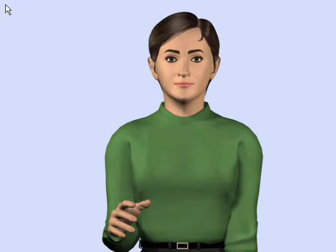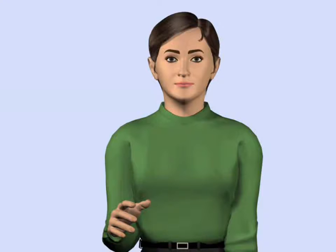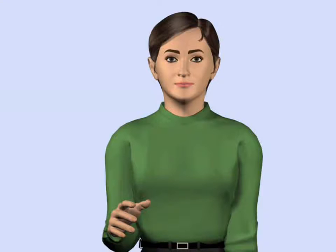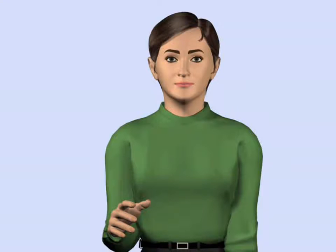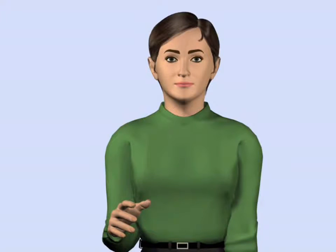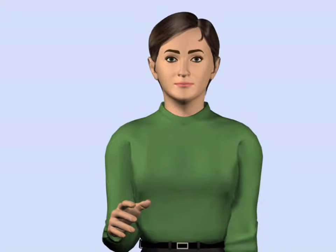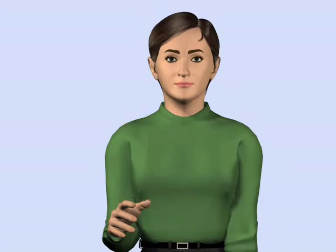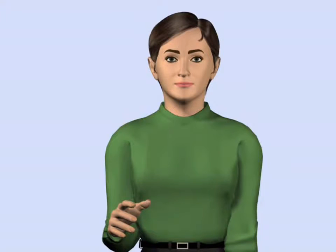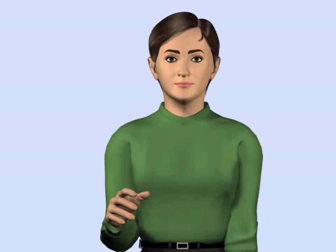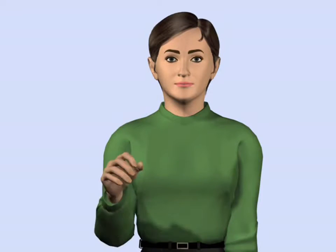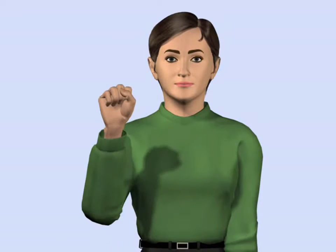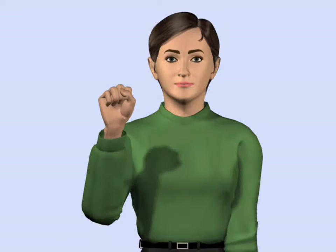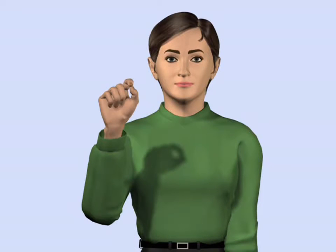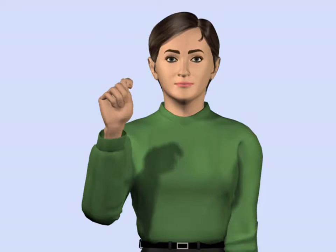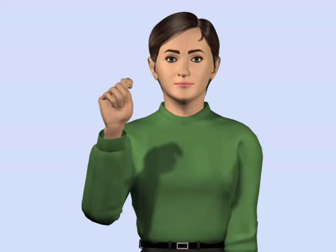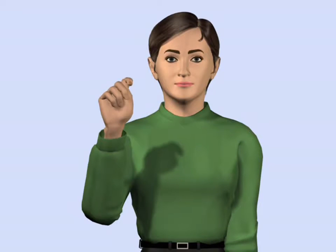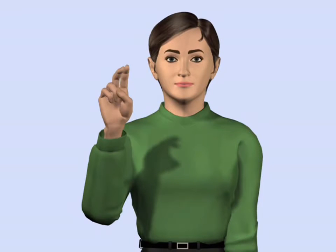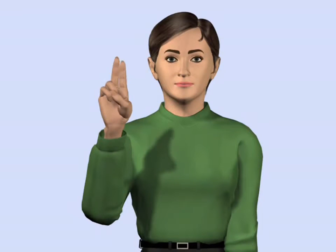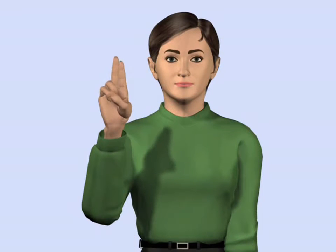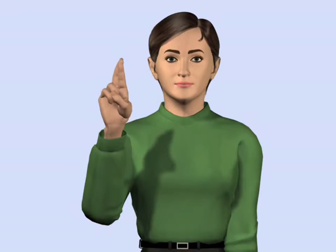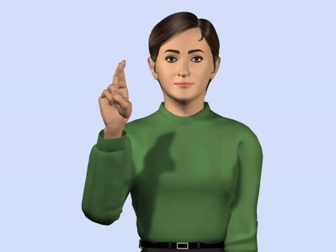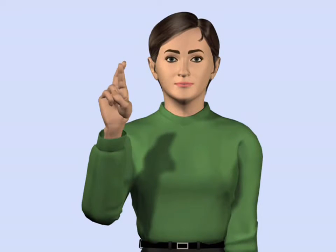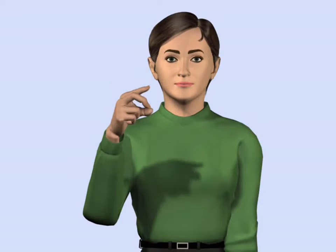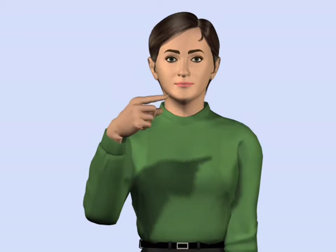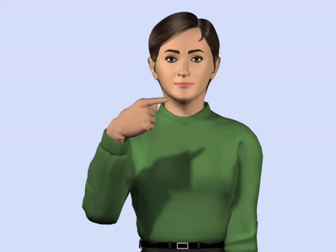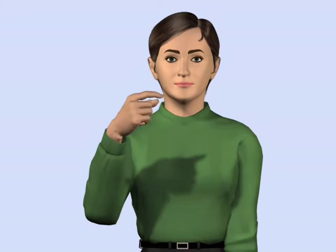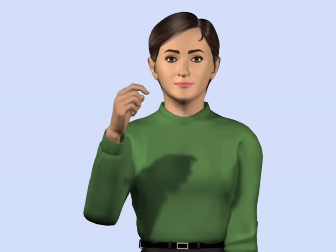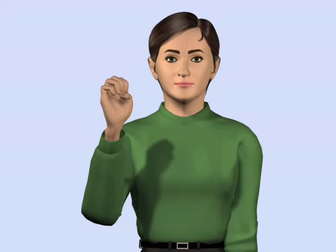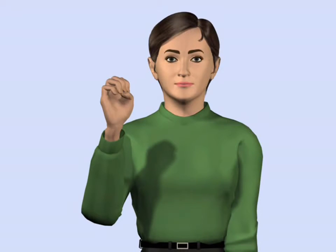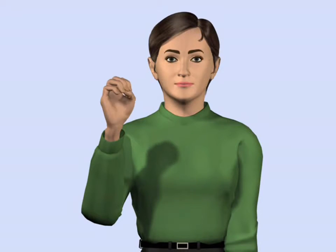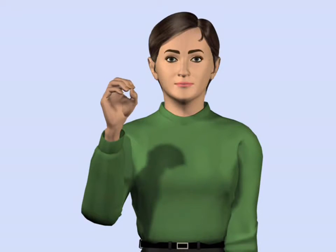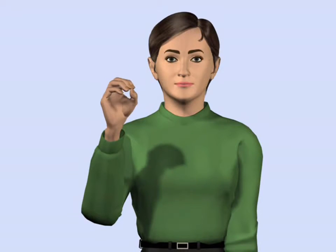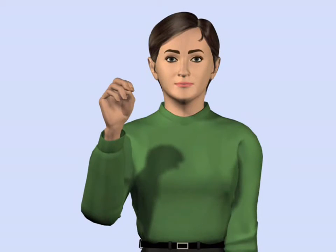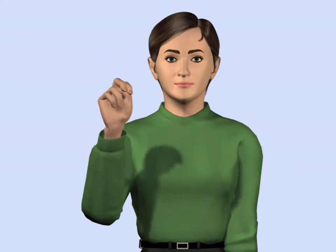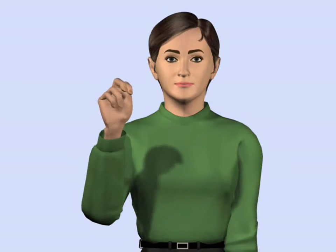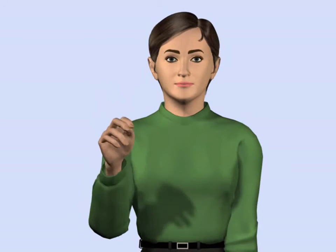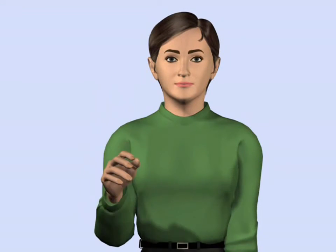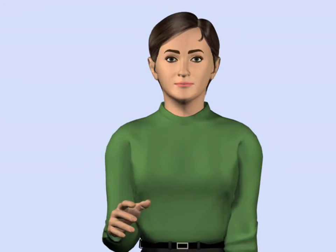sturgeon